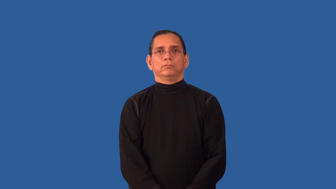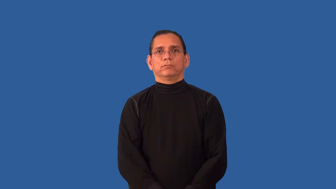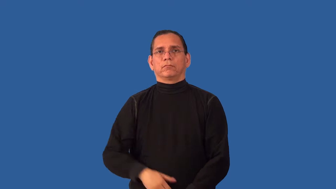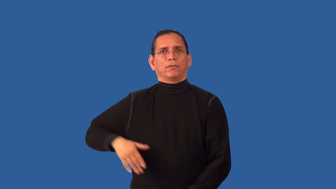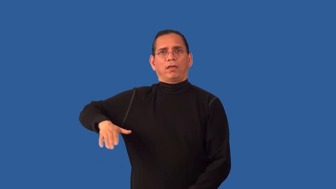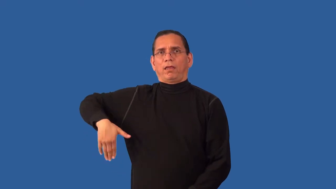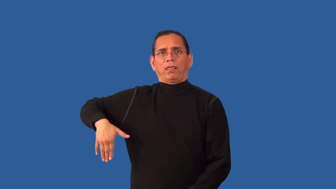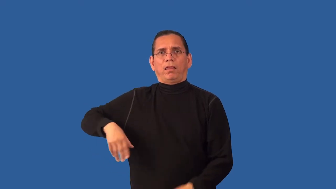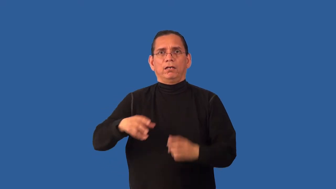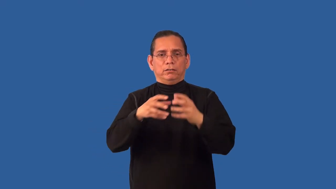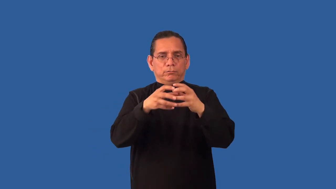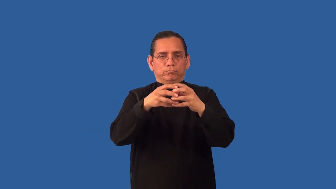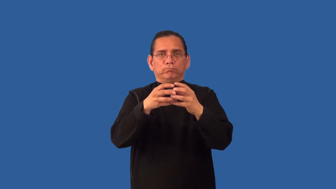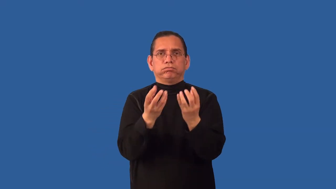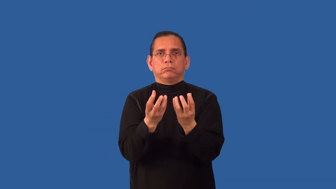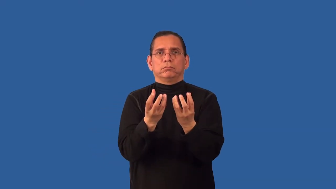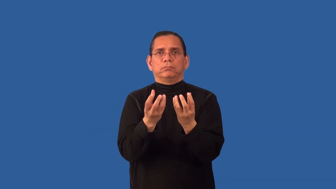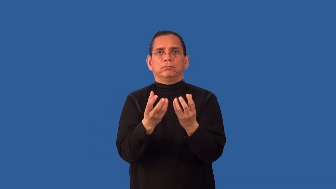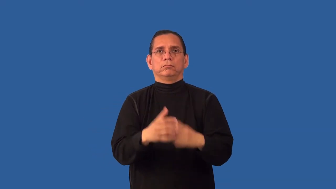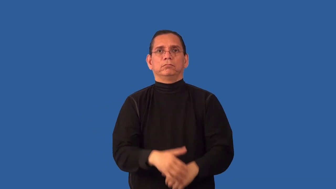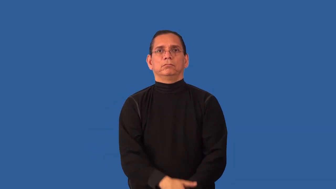unhatched